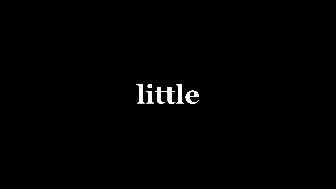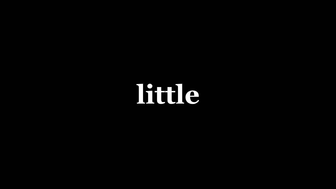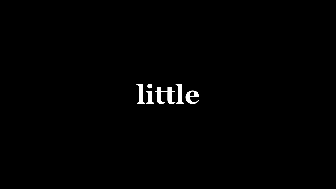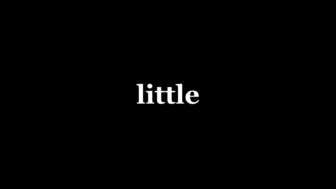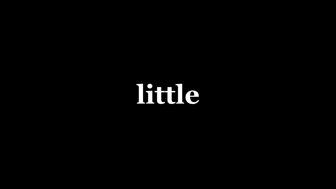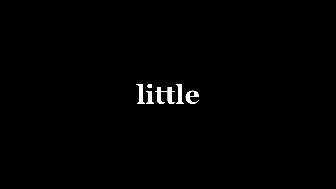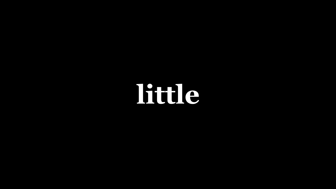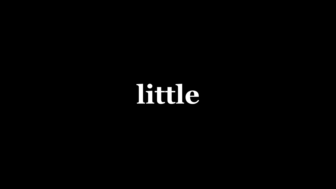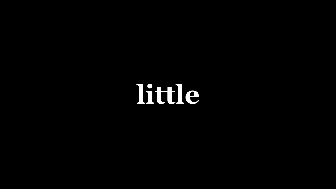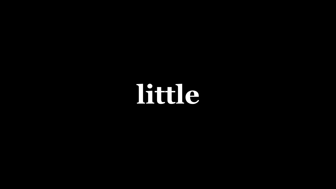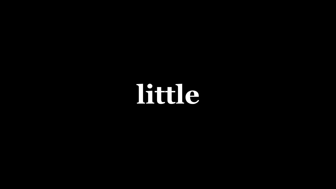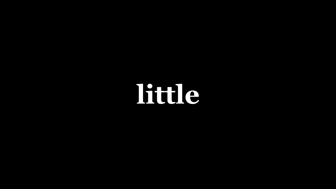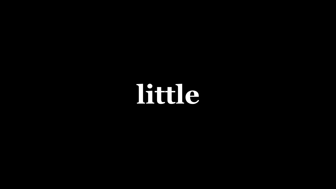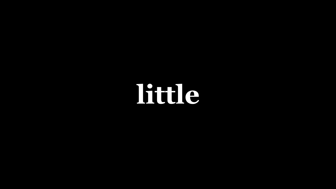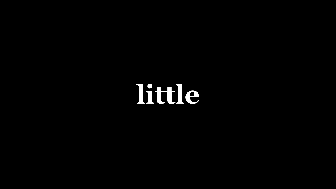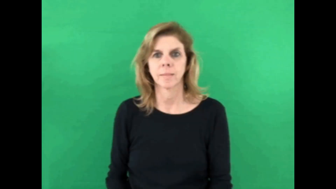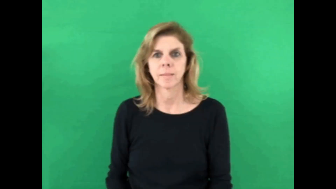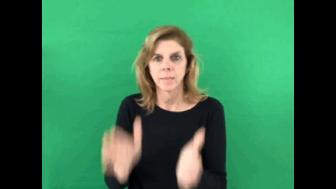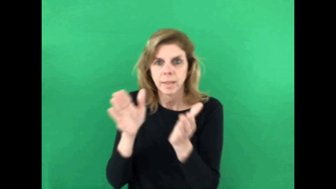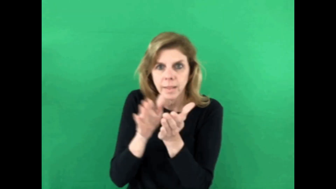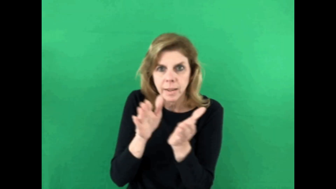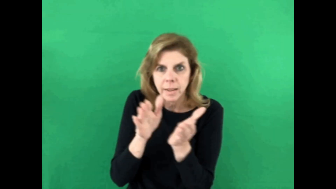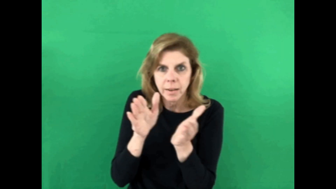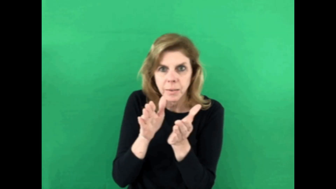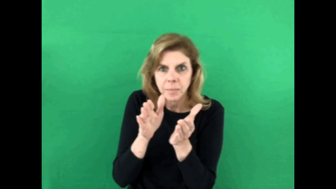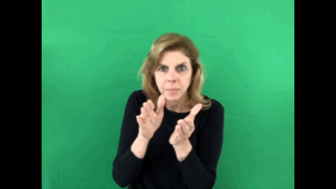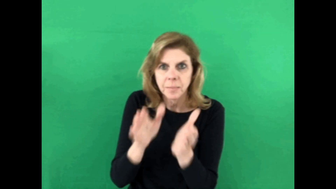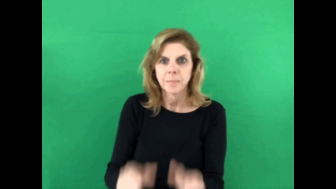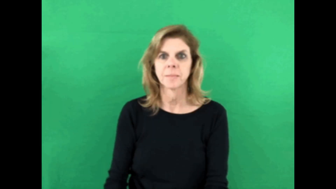Little